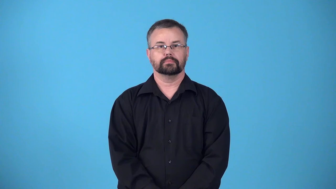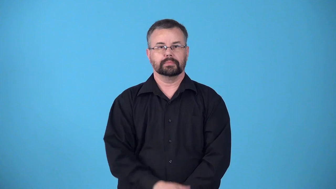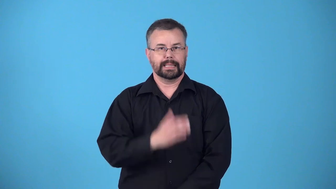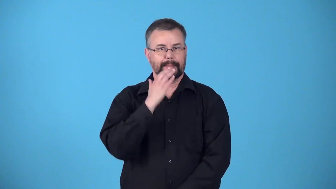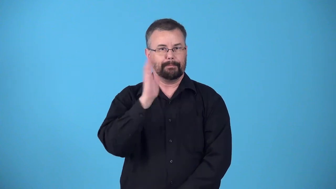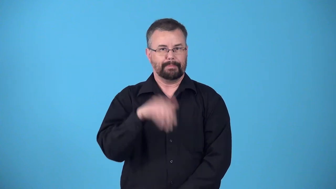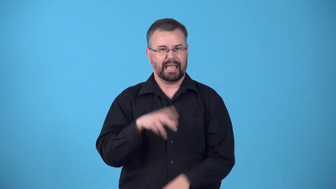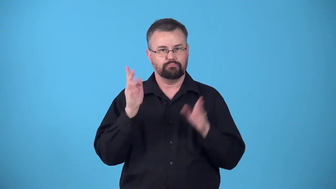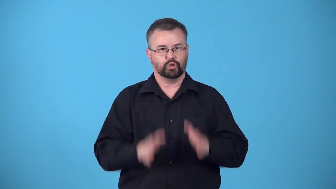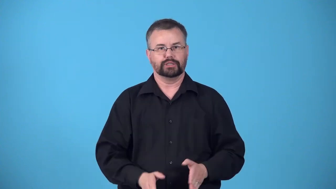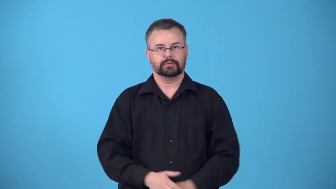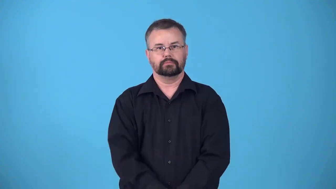bad seed